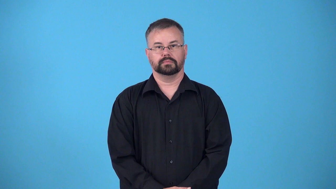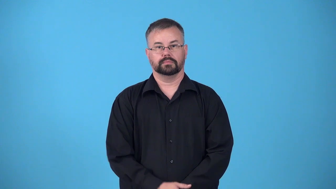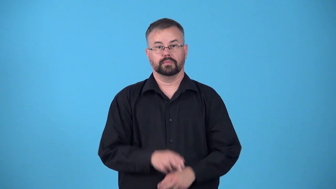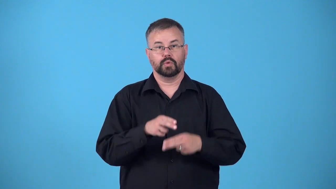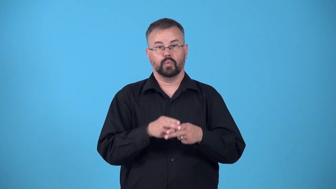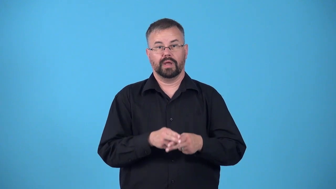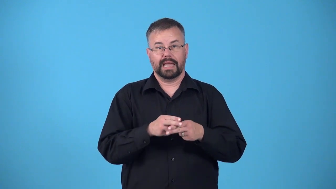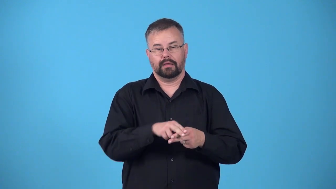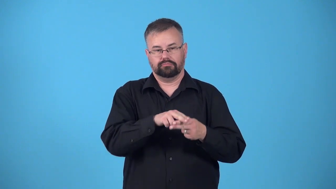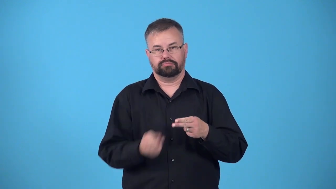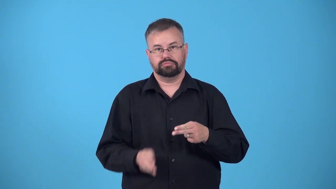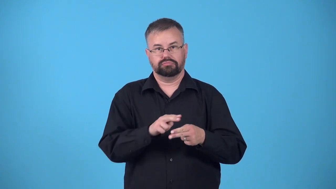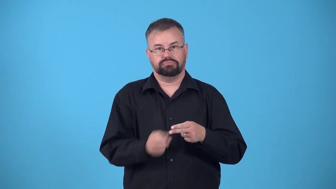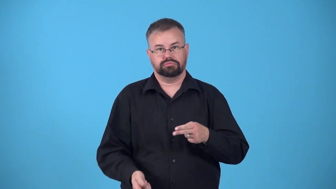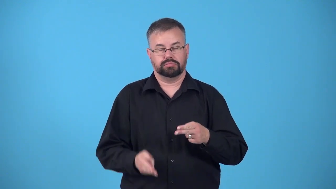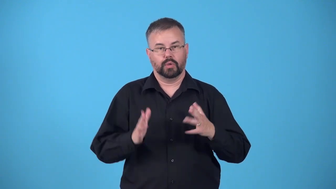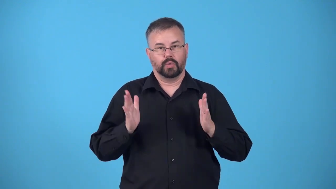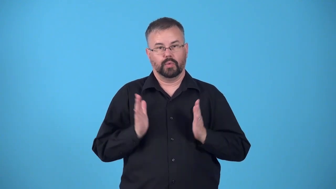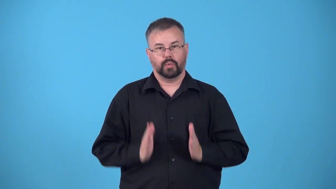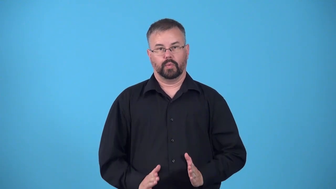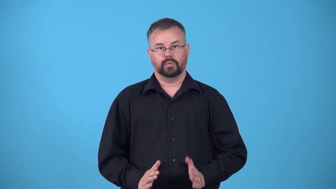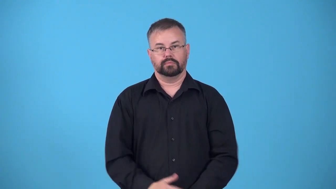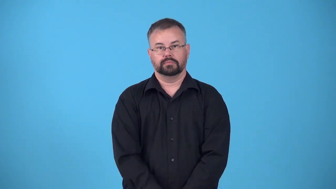thin out,lose weight